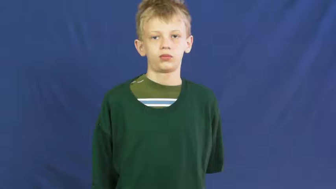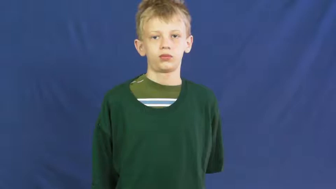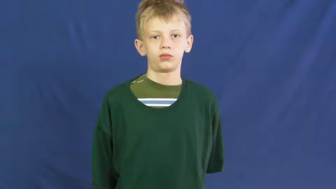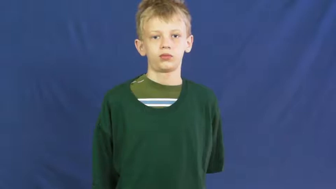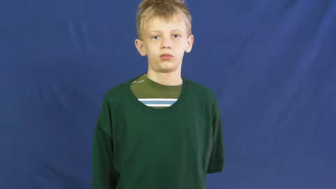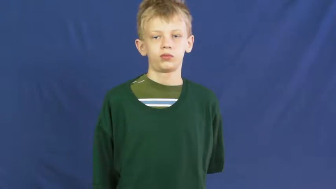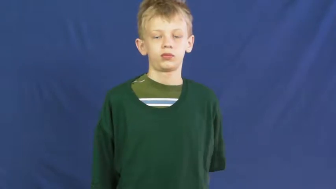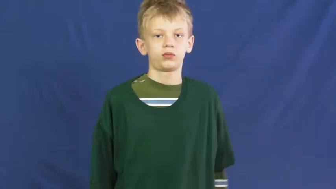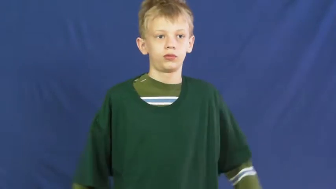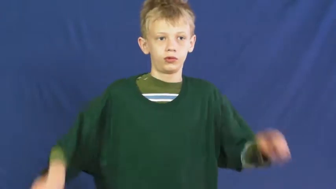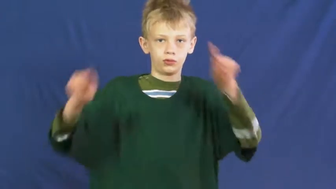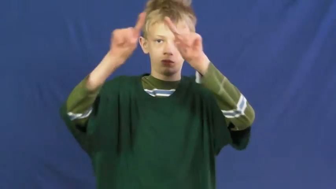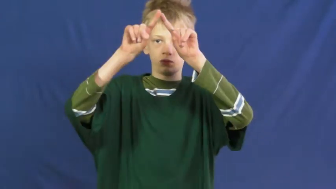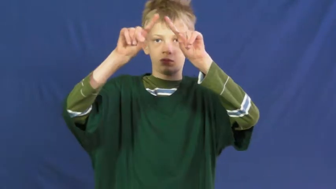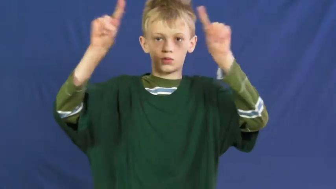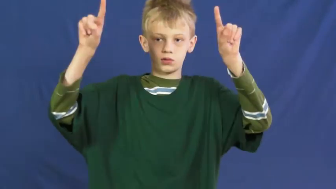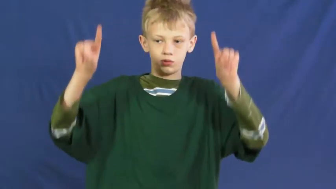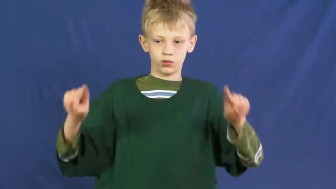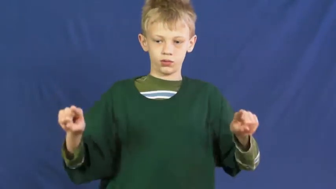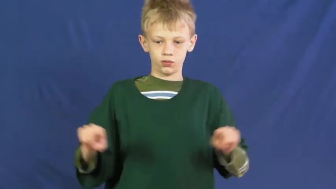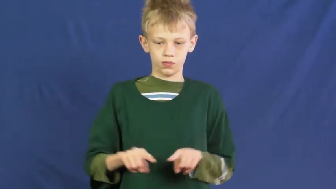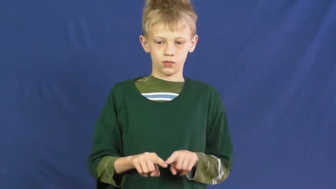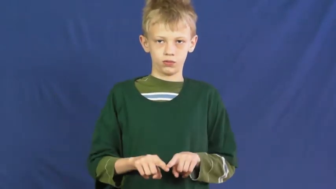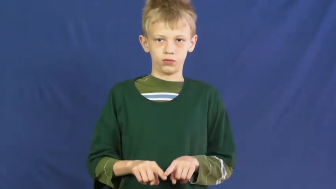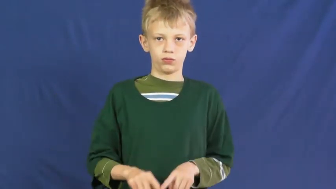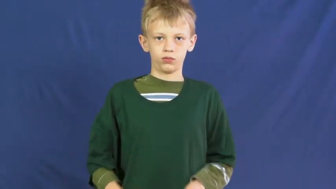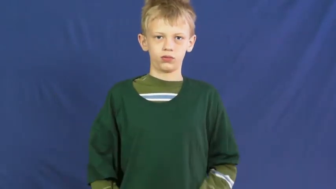pentagon